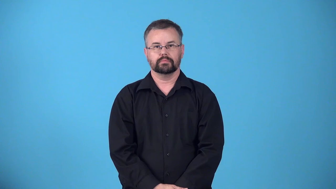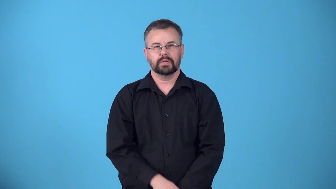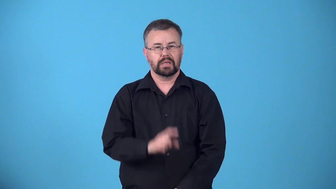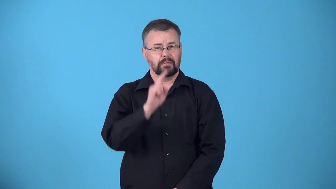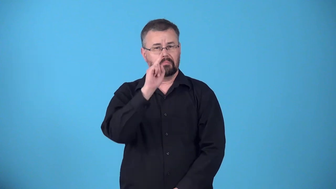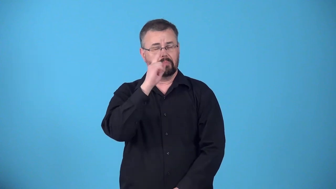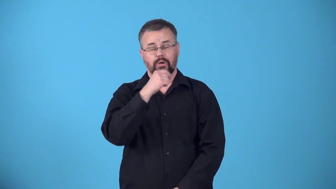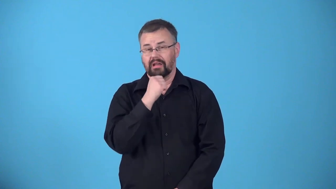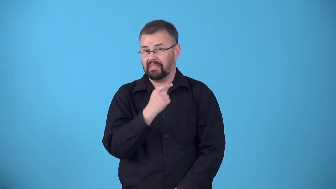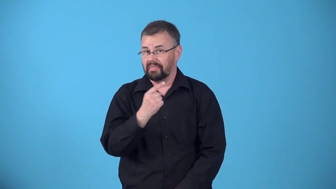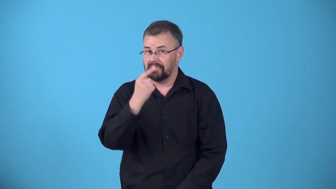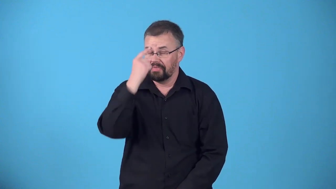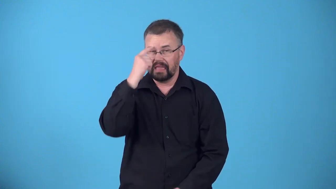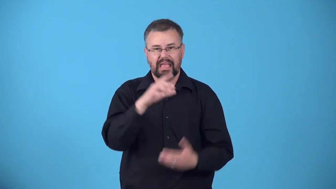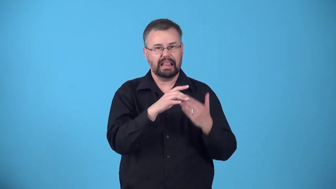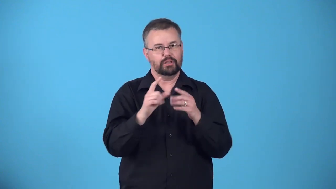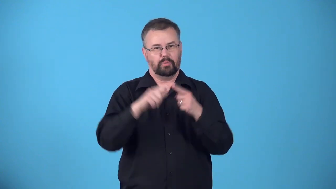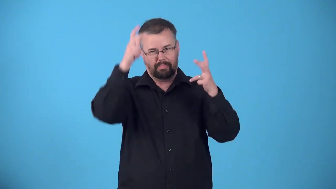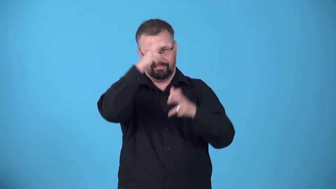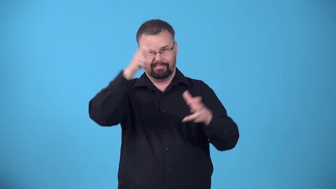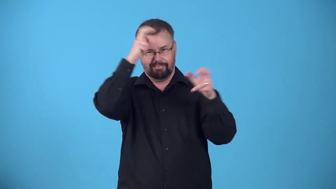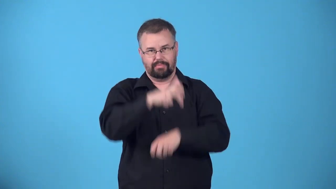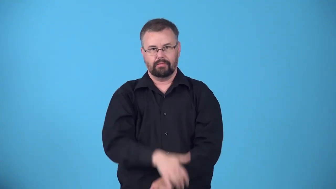an idle mind is the devil's playground